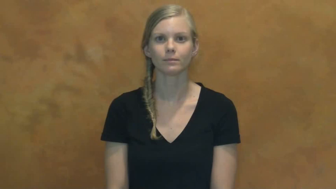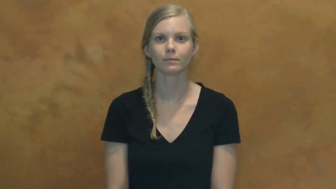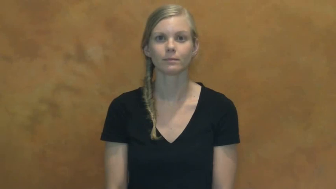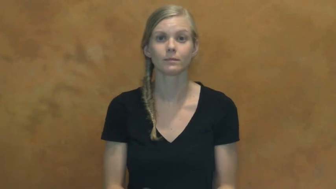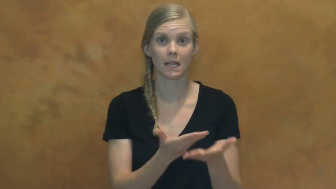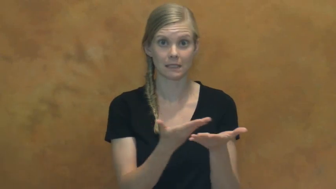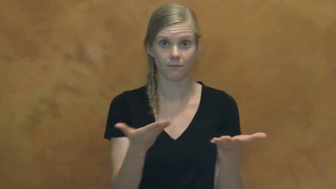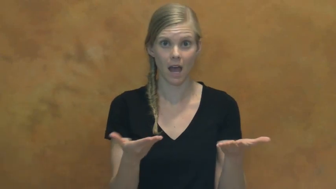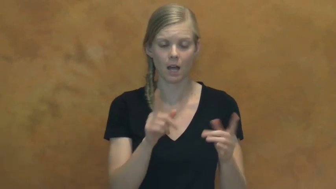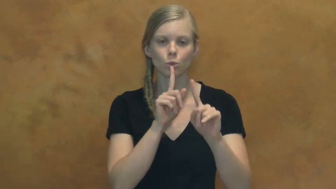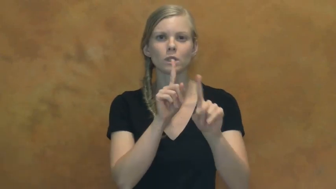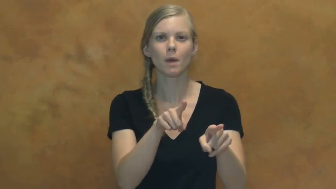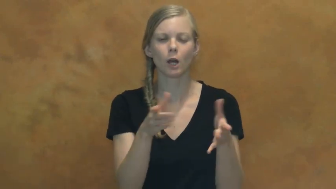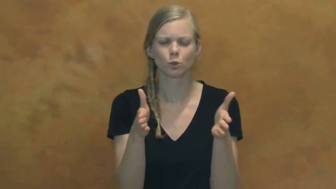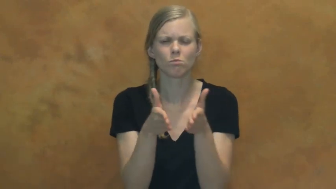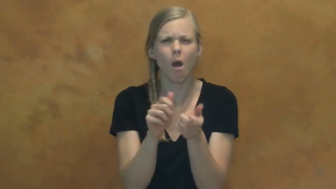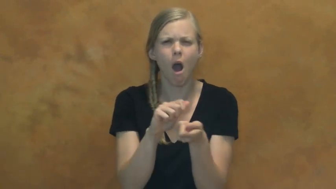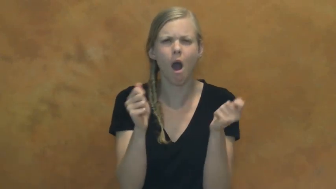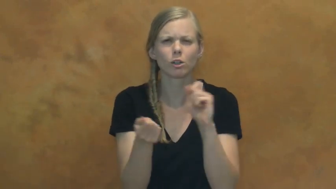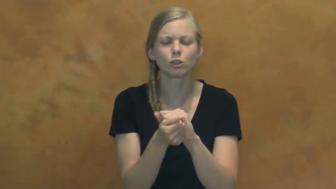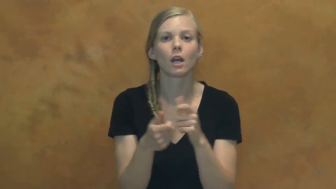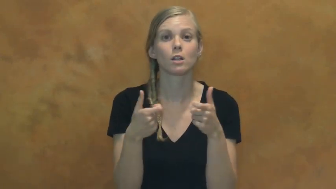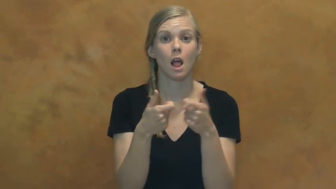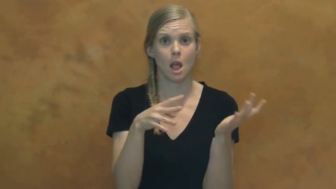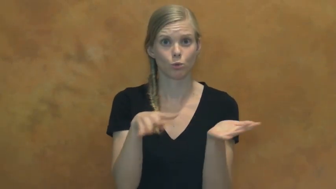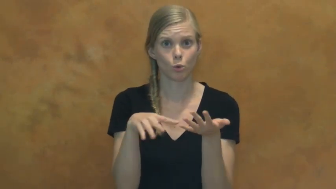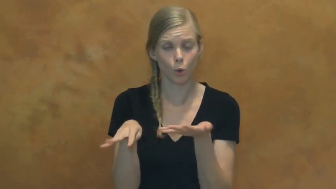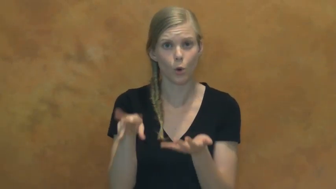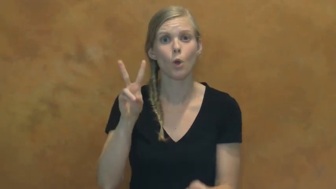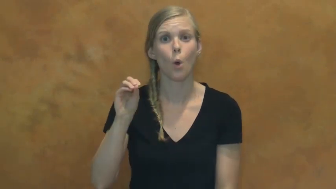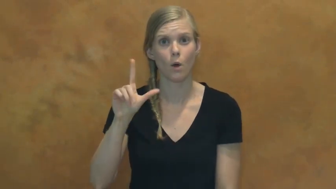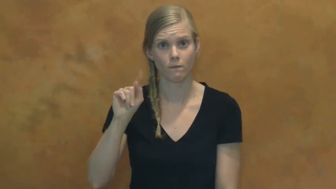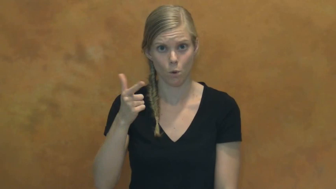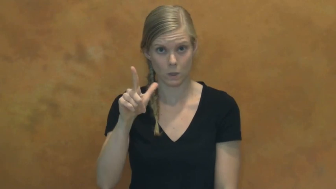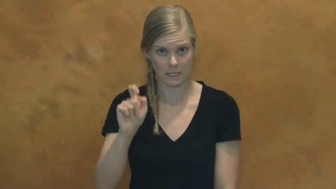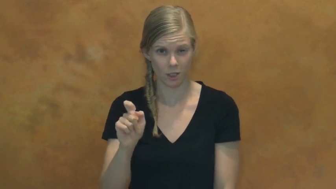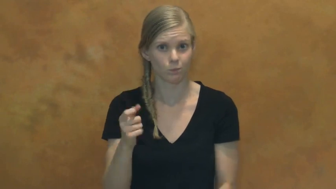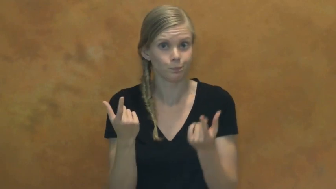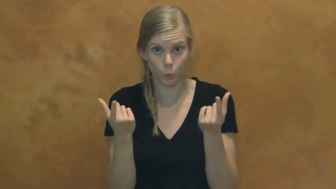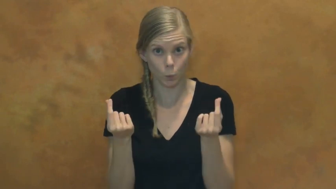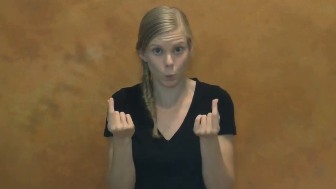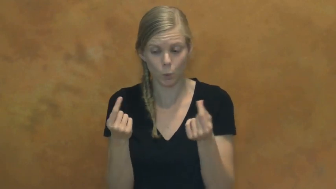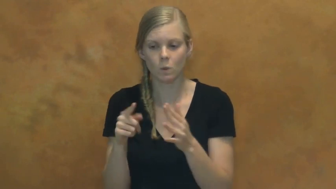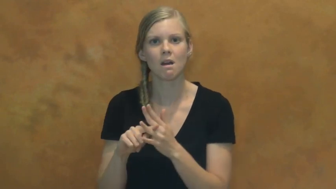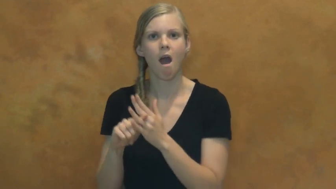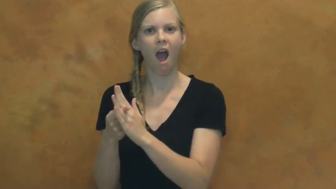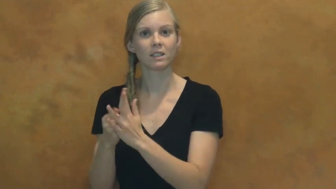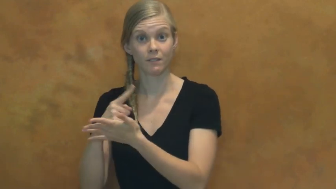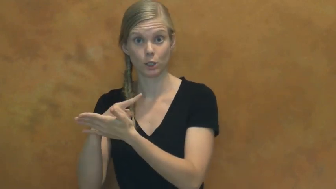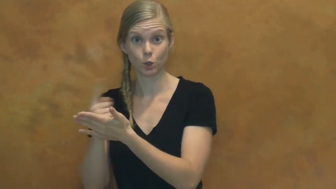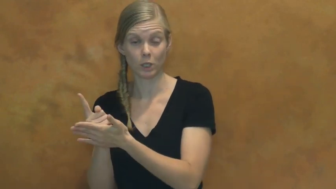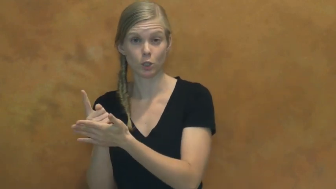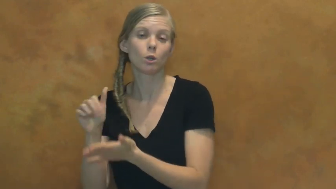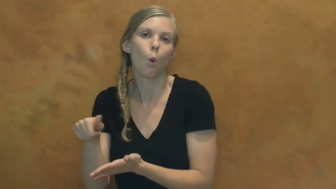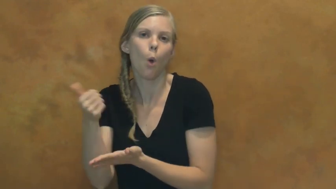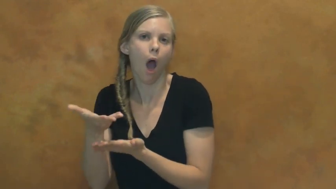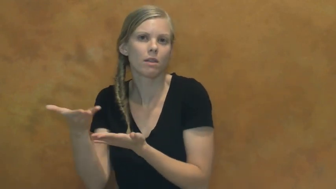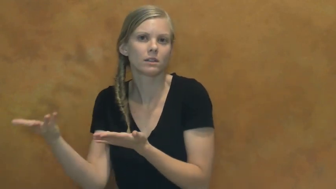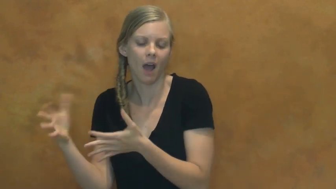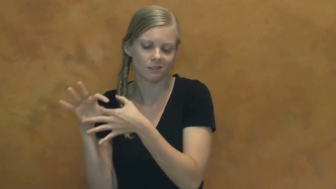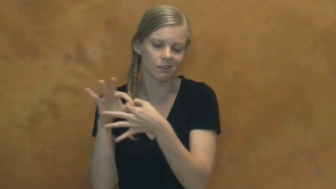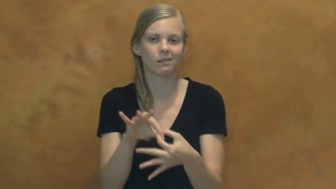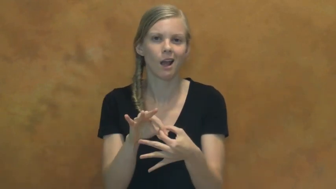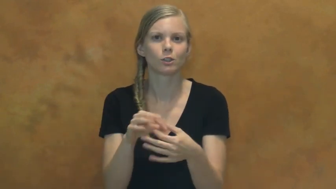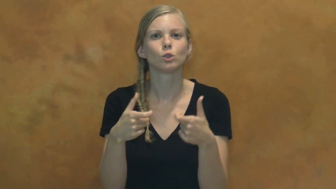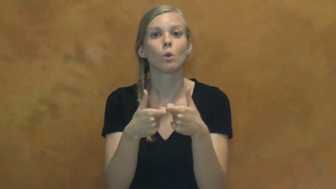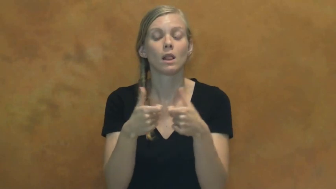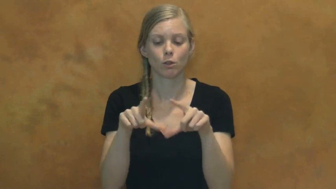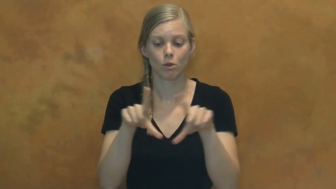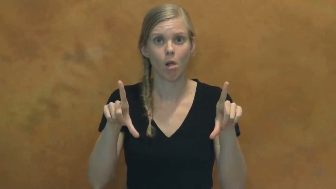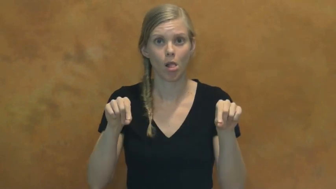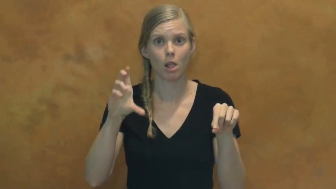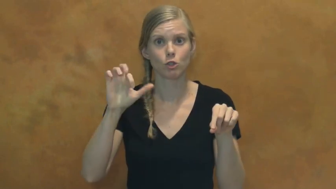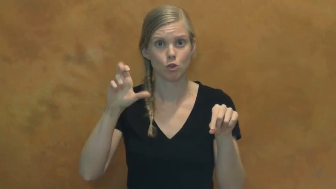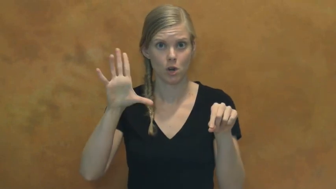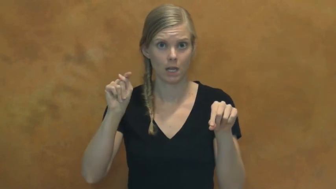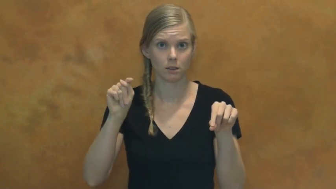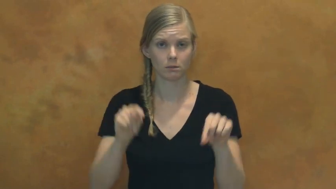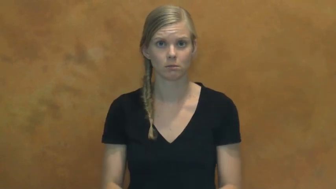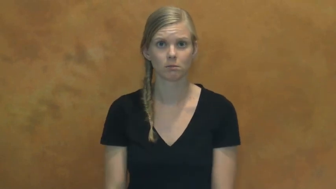relay